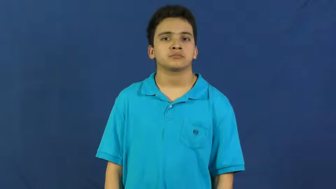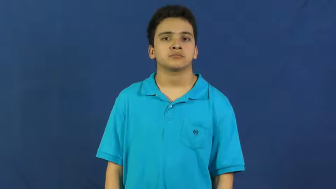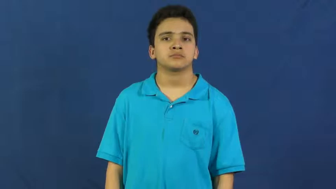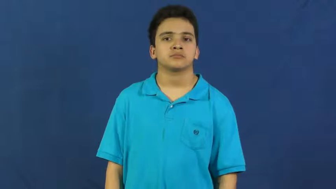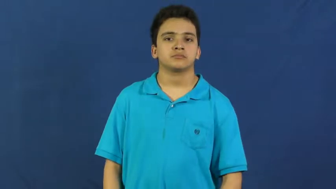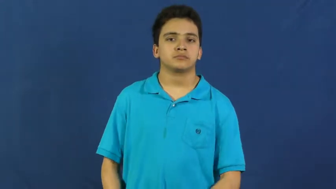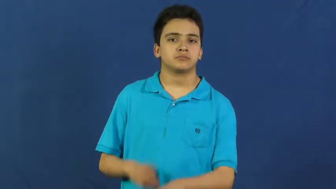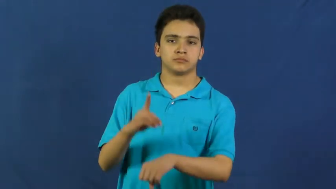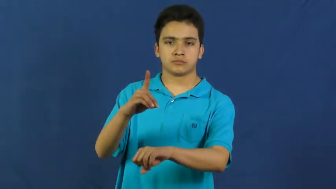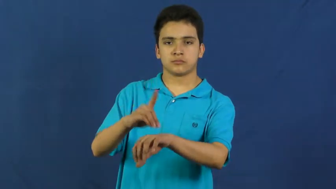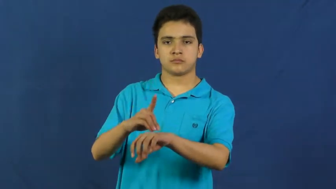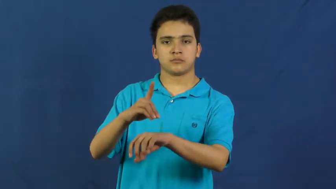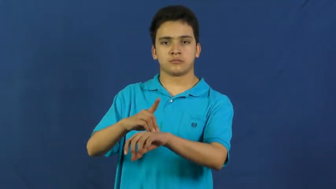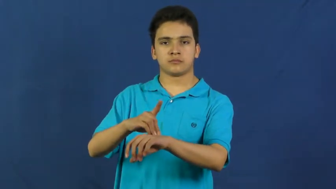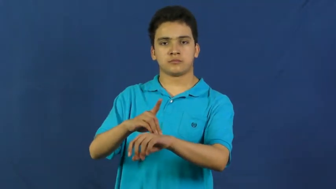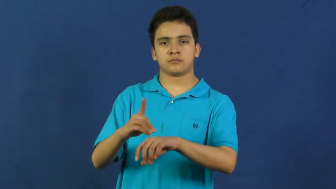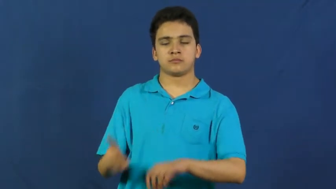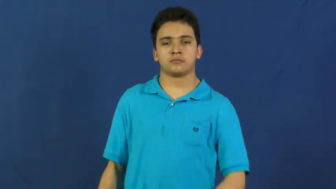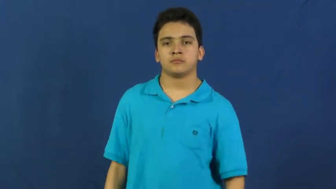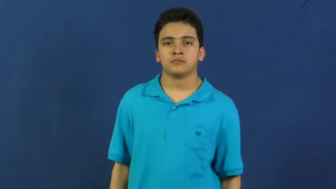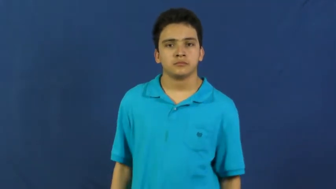duty